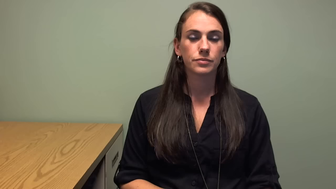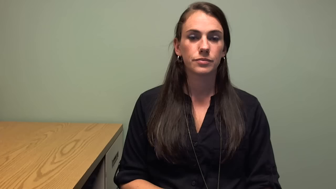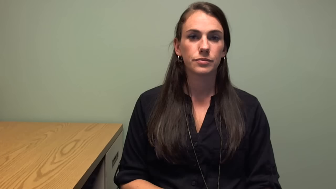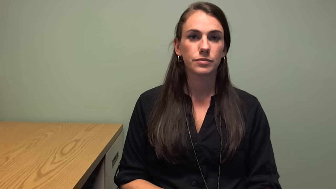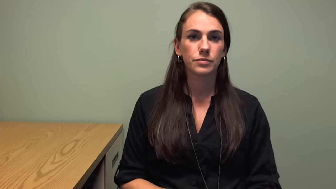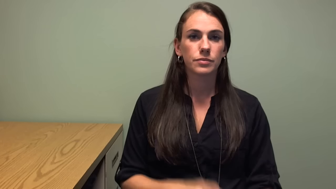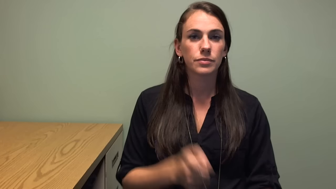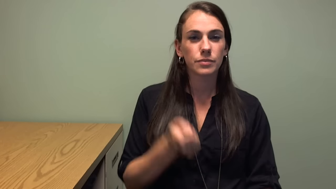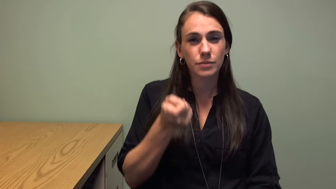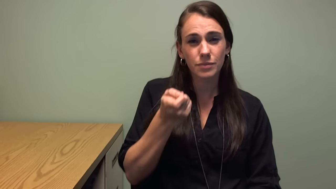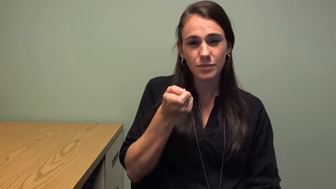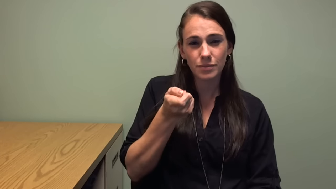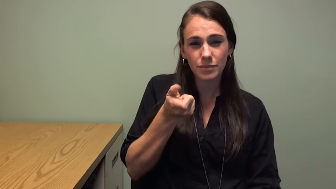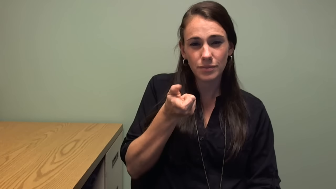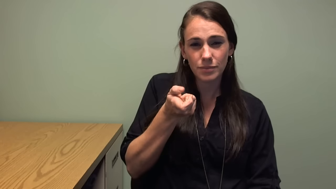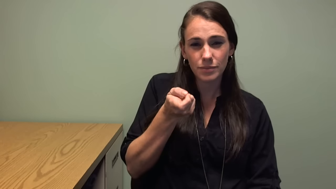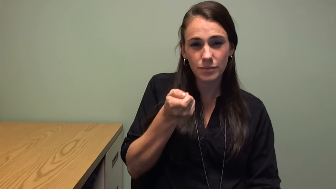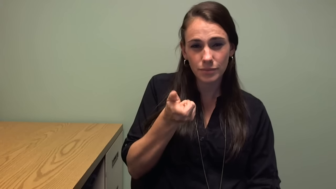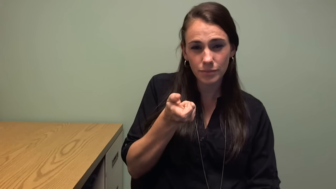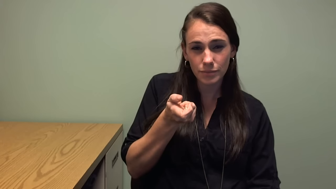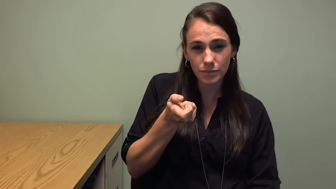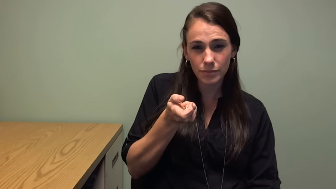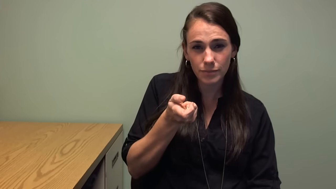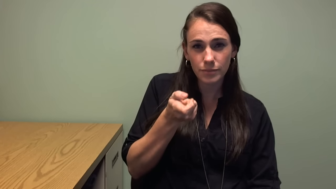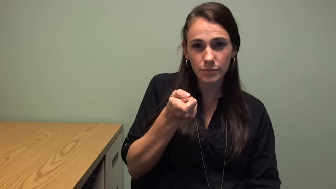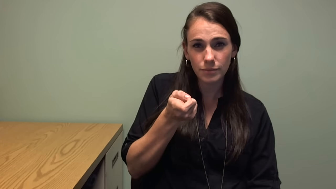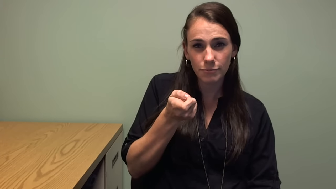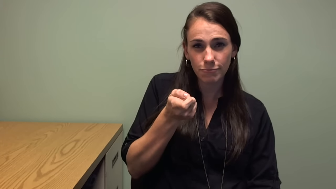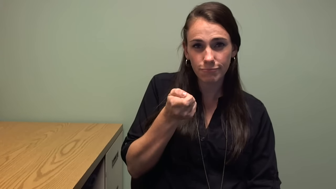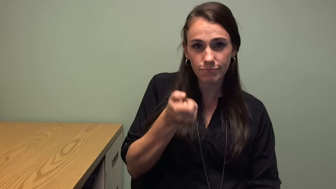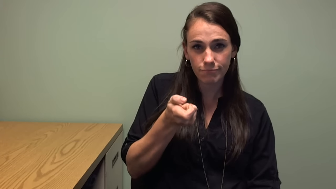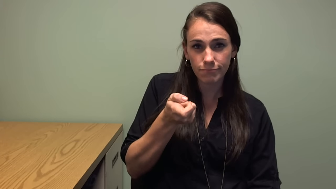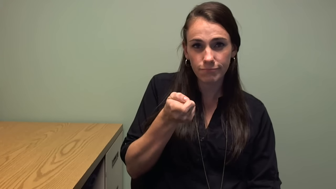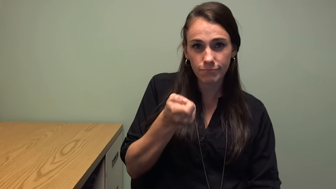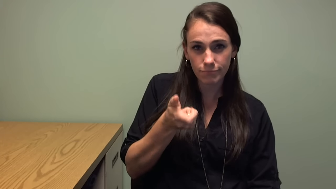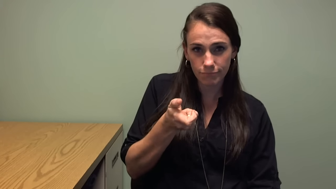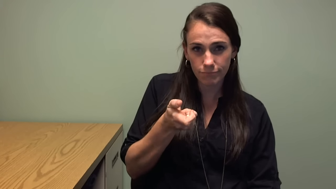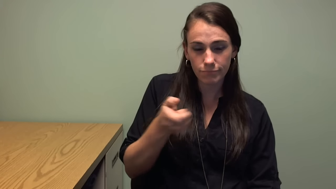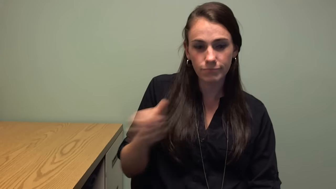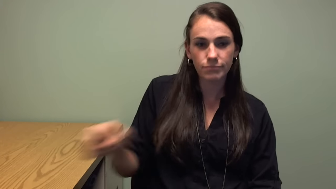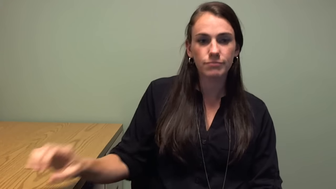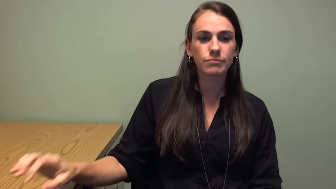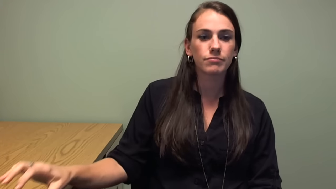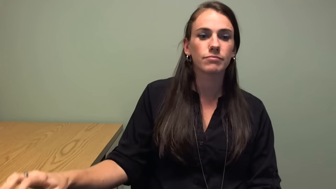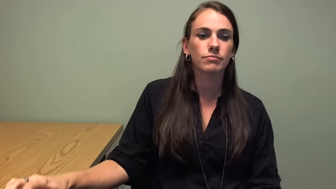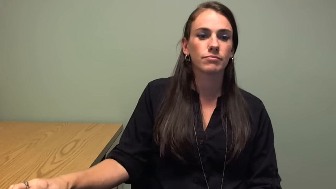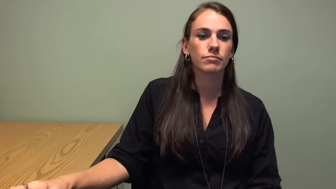LITTLE BIT